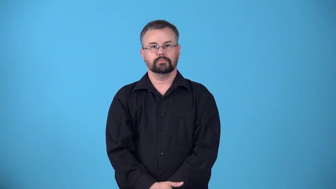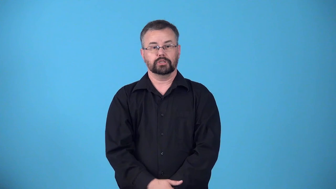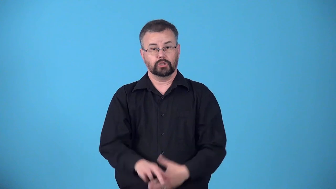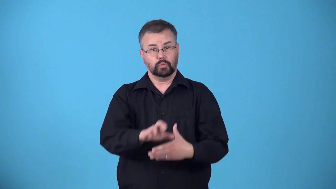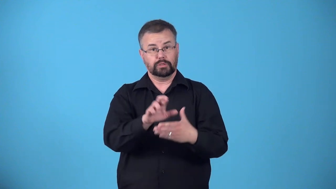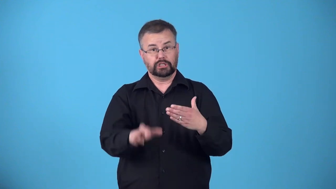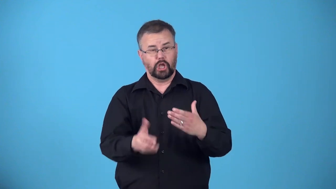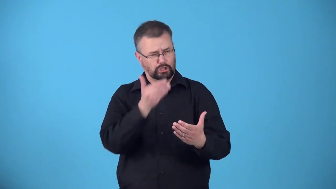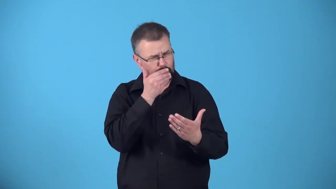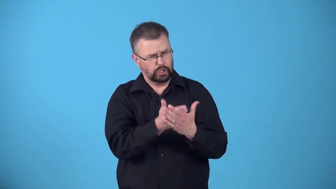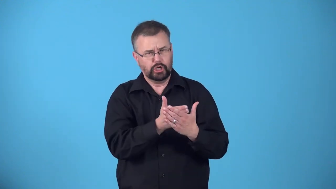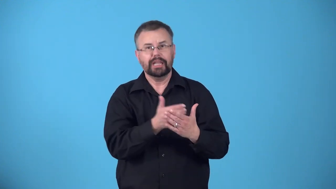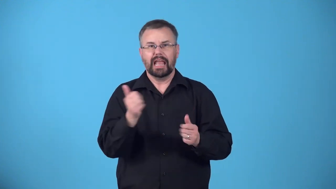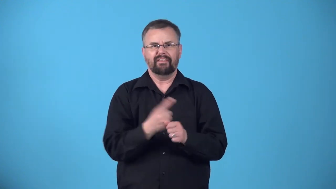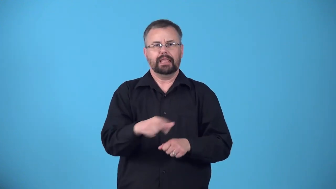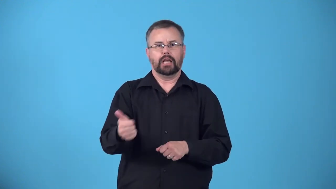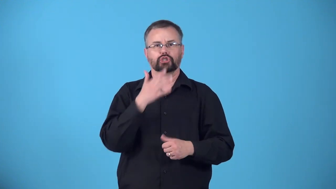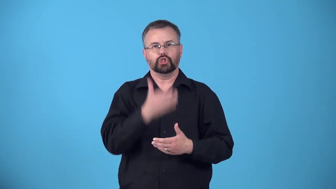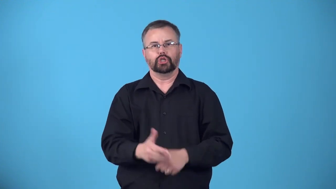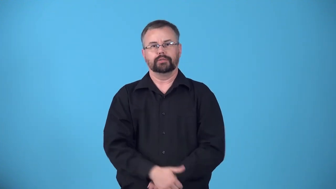all's well that ends well